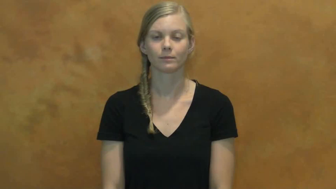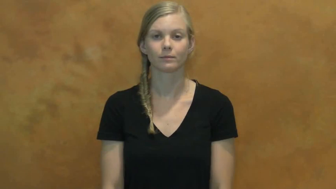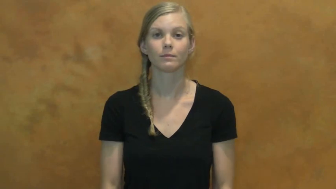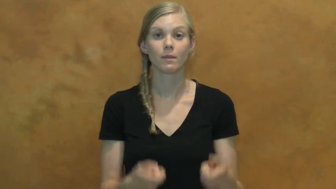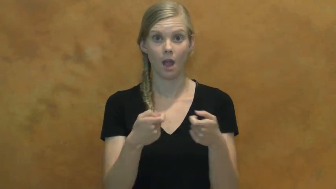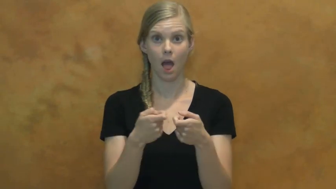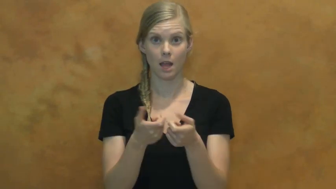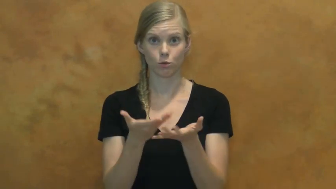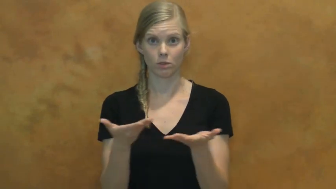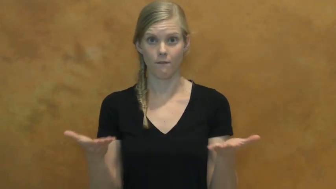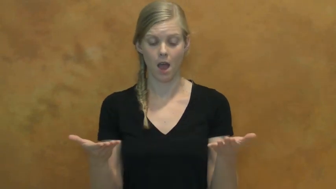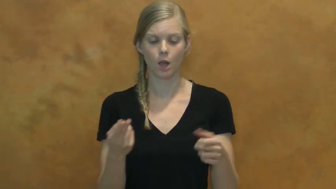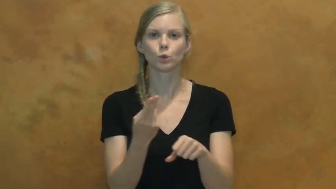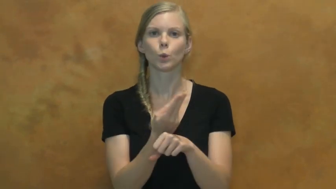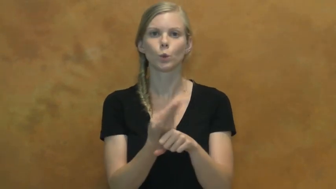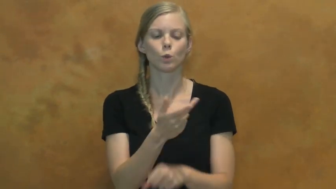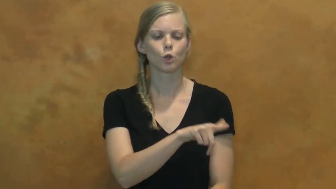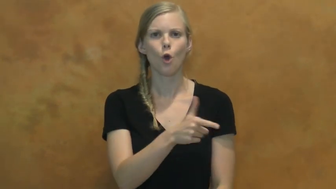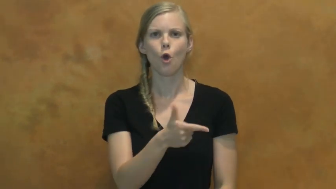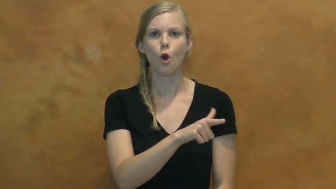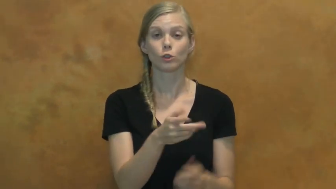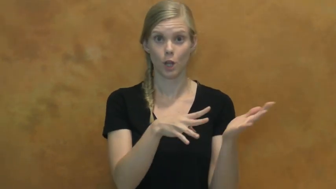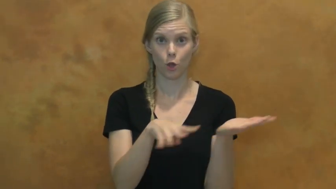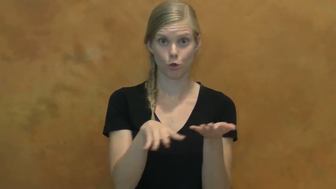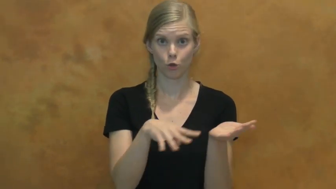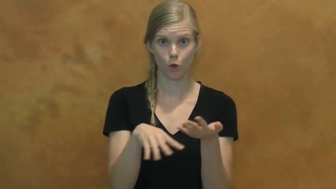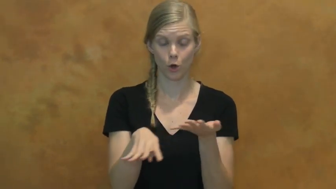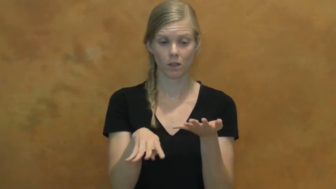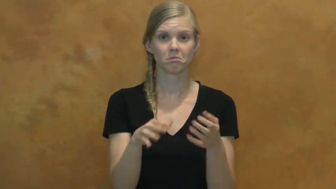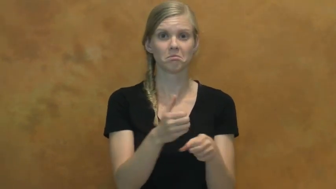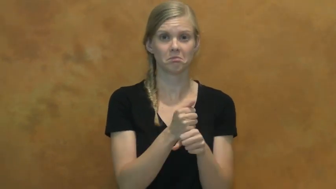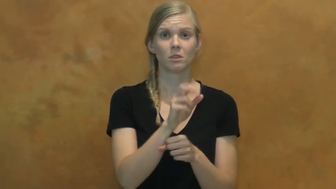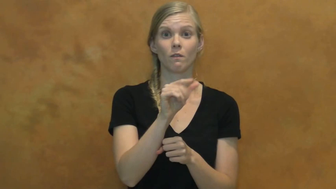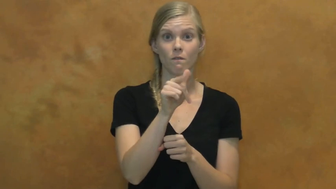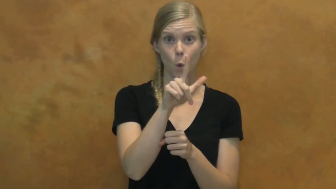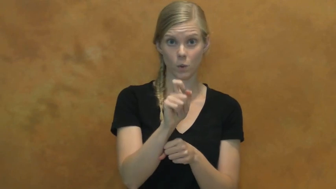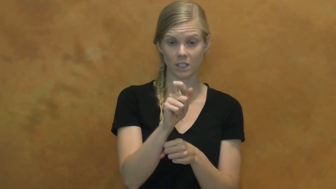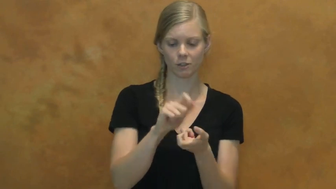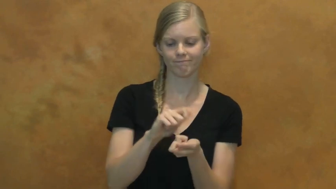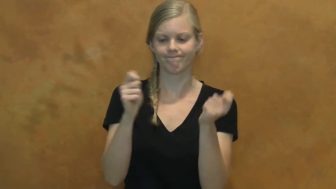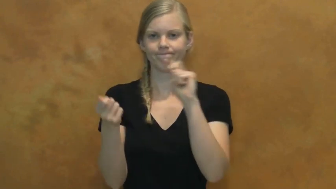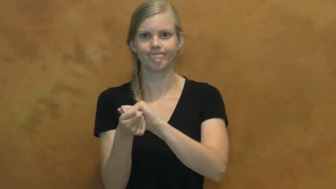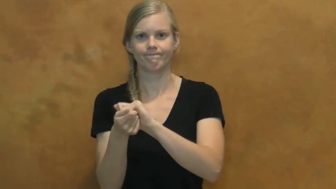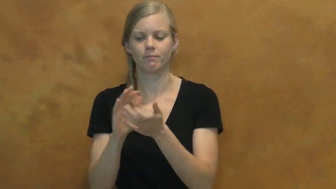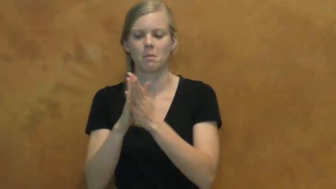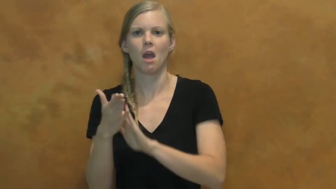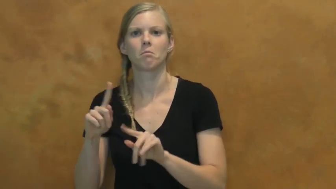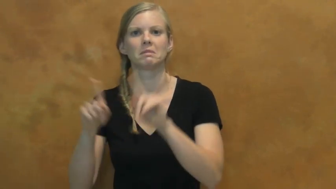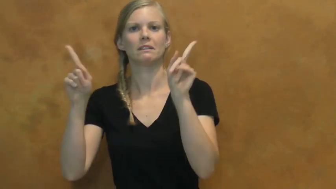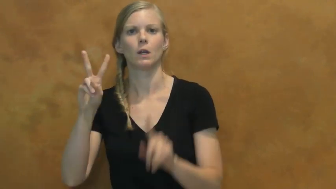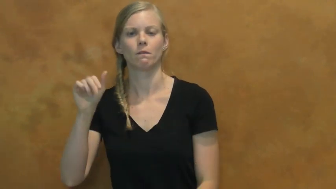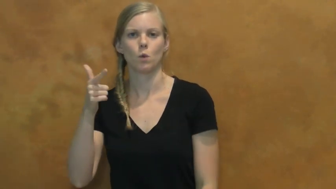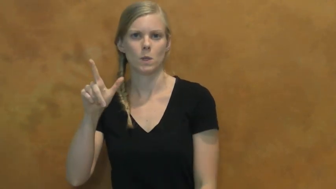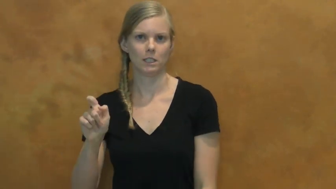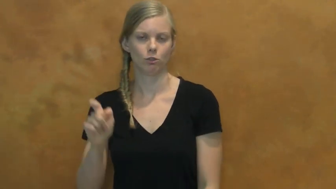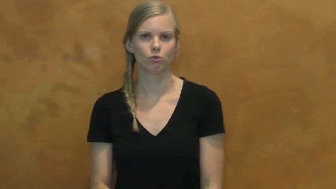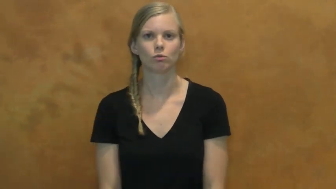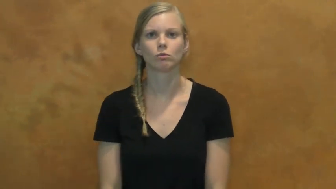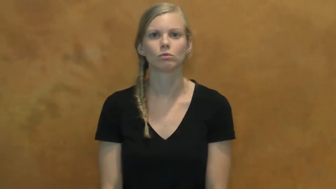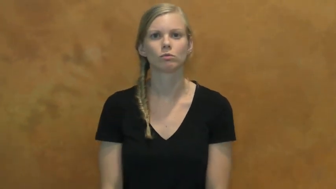transformer